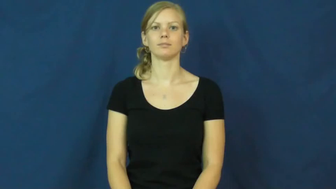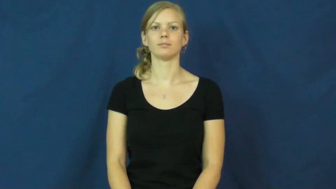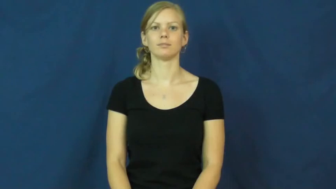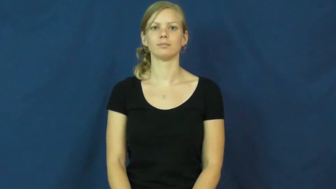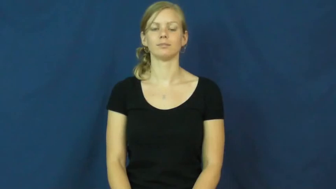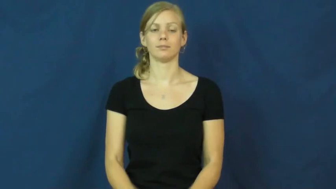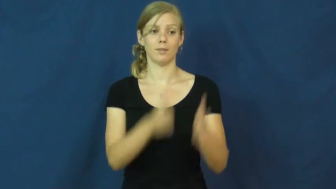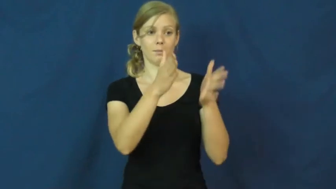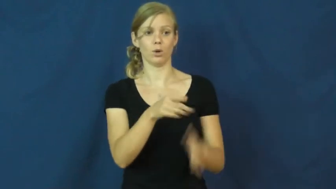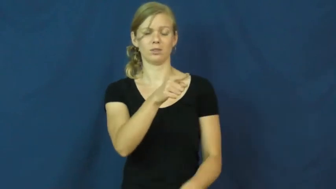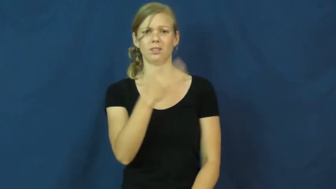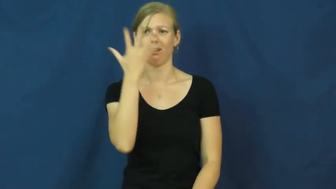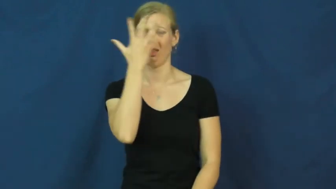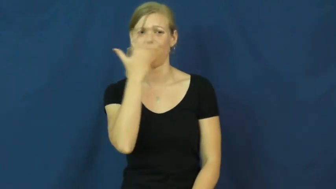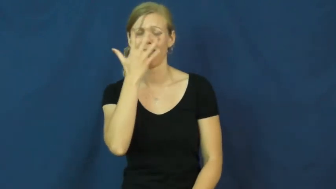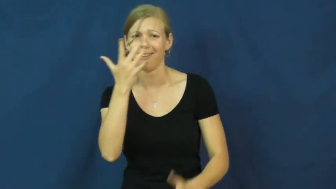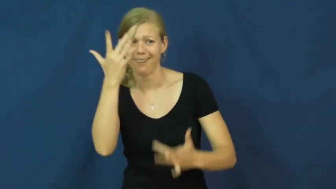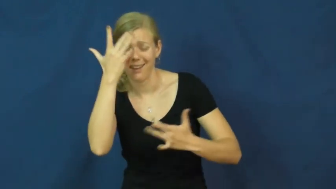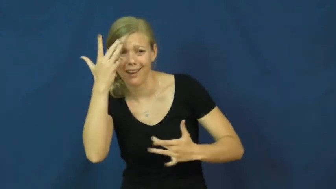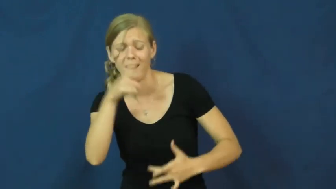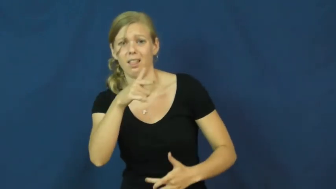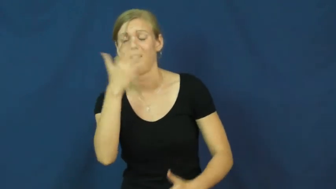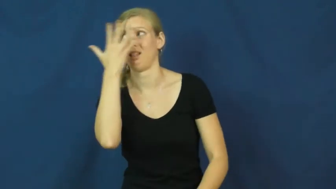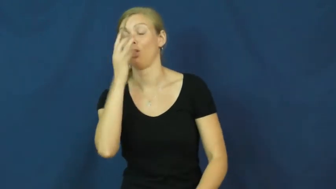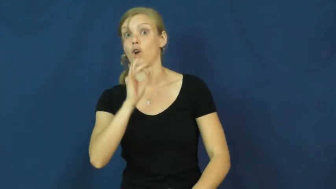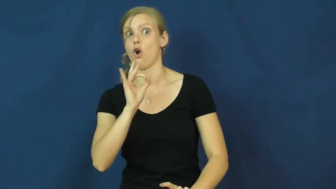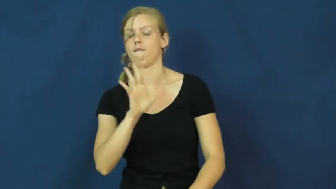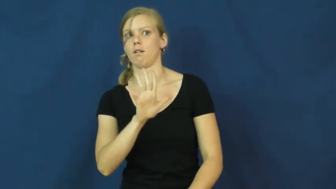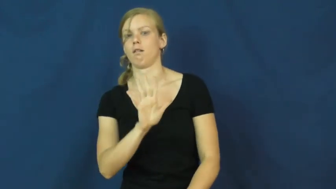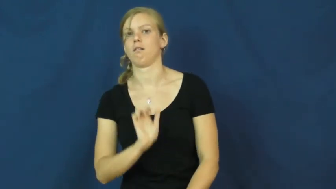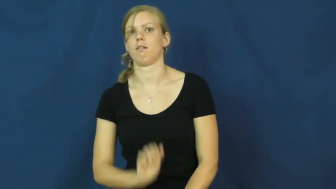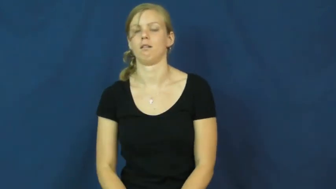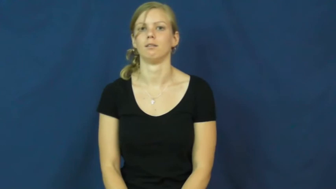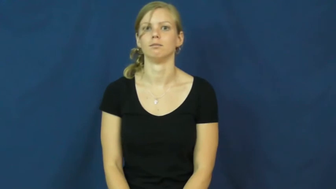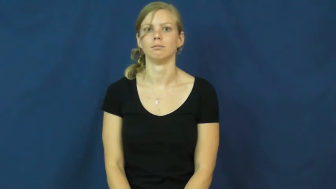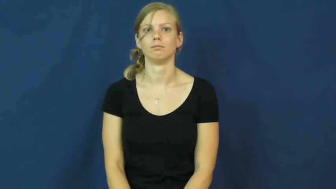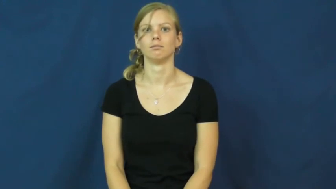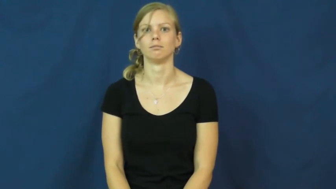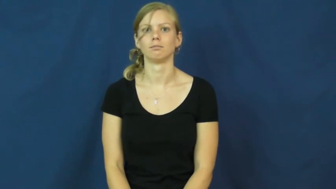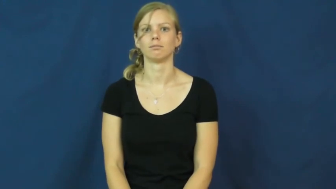death warmed over